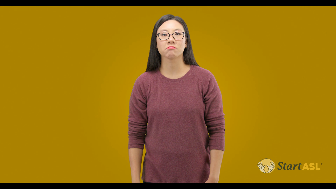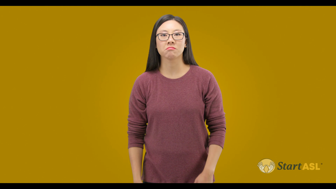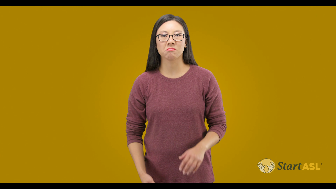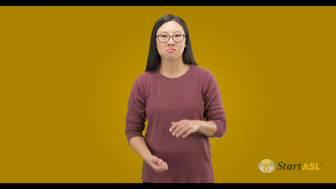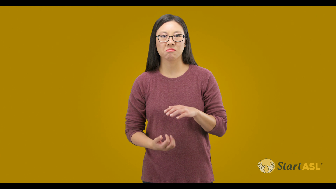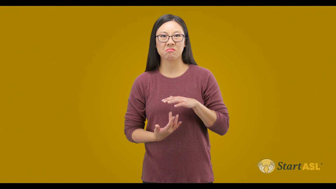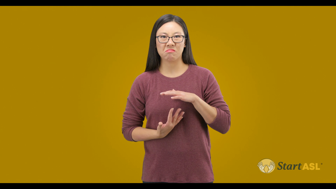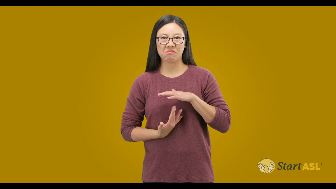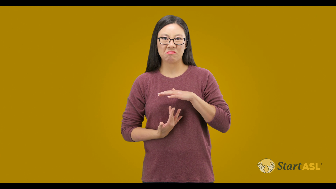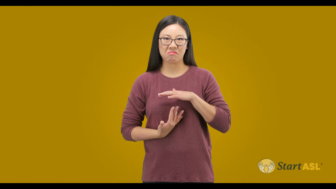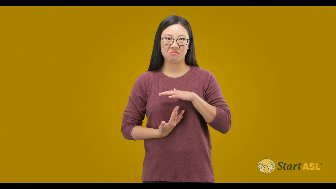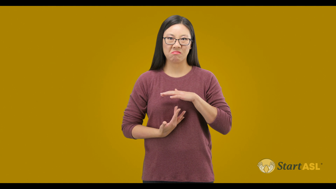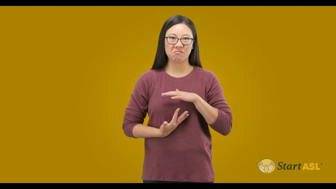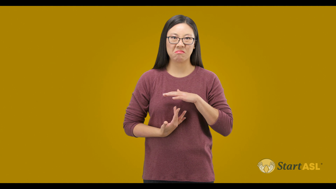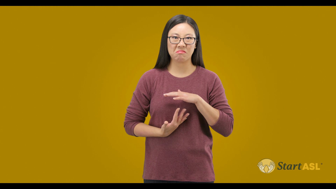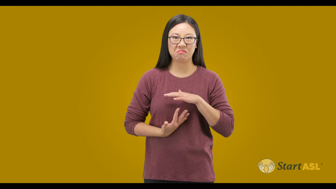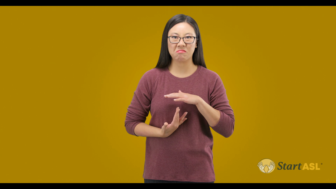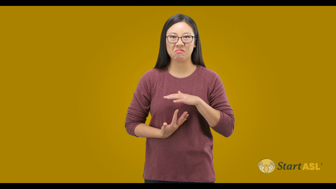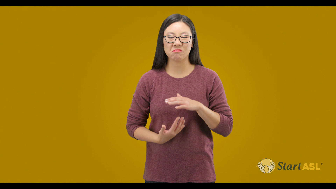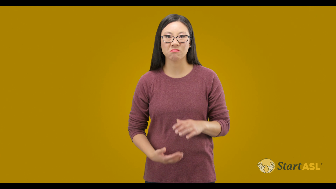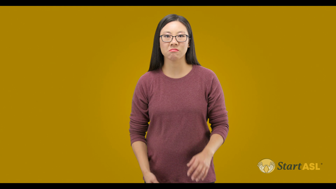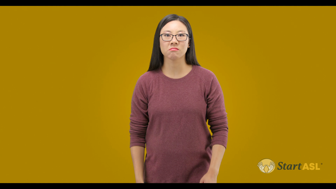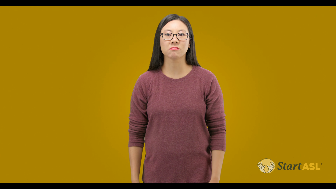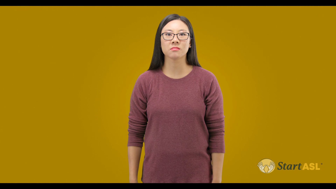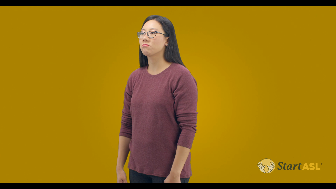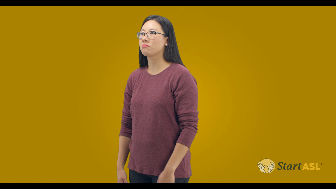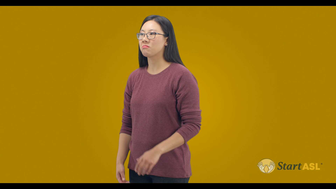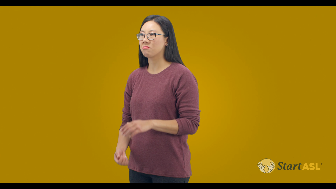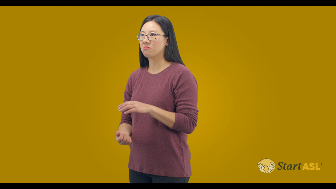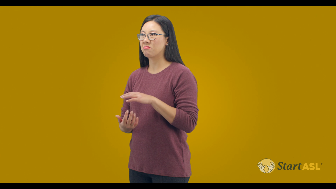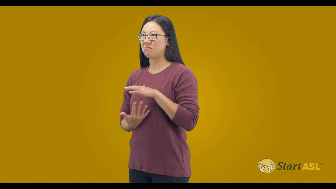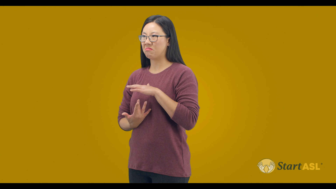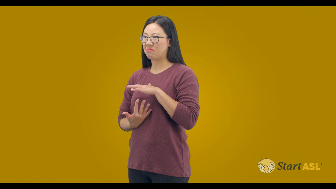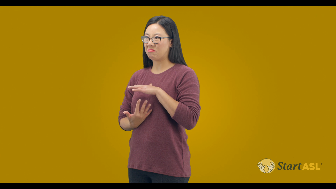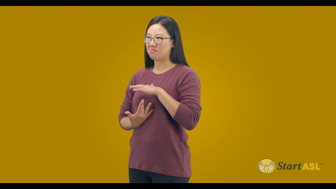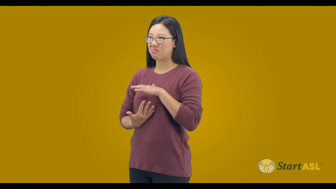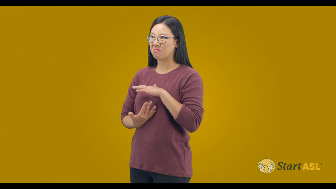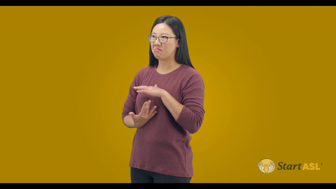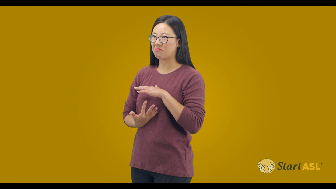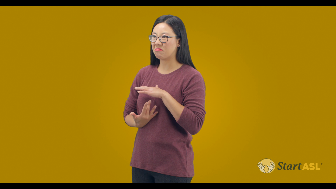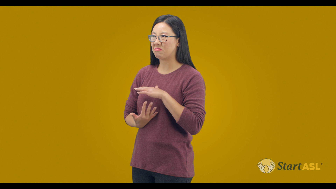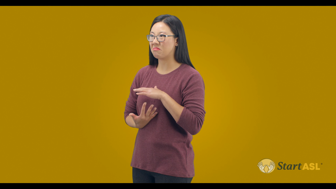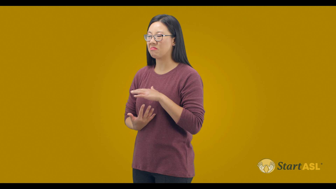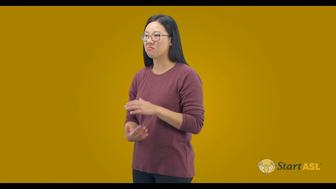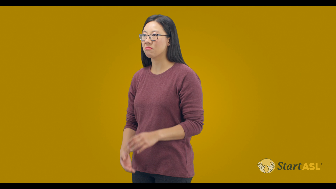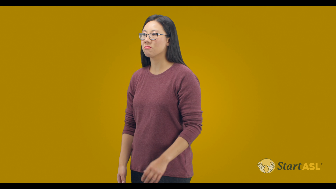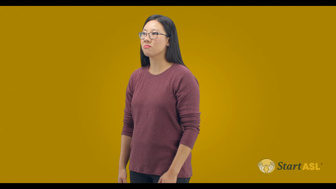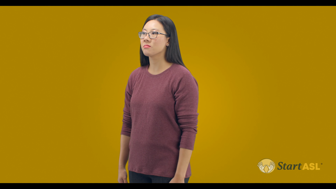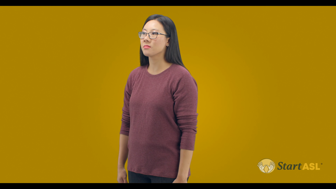rage